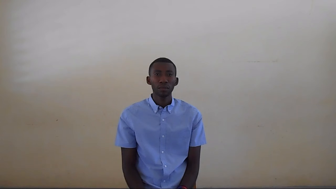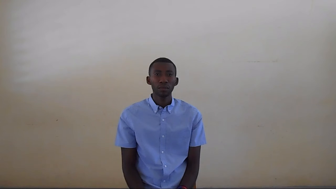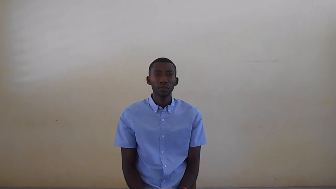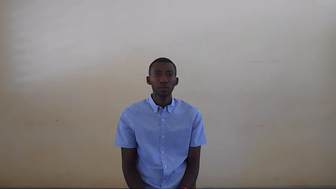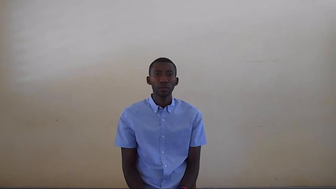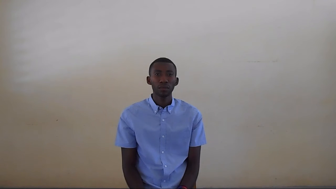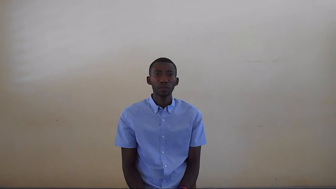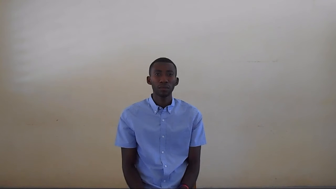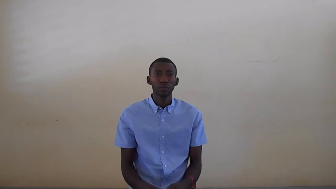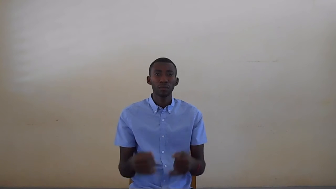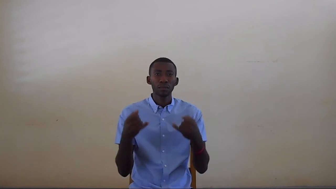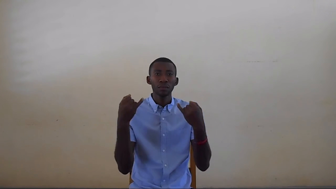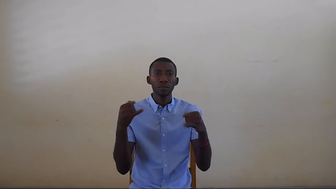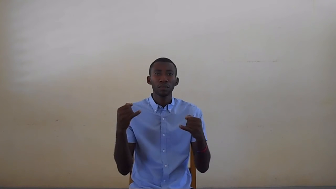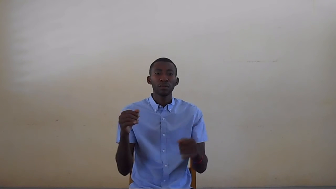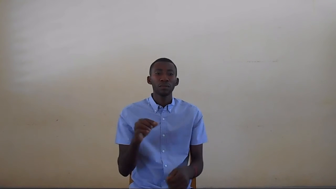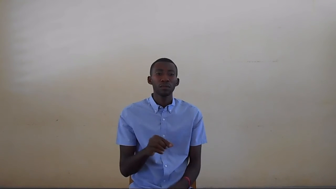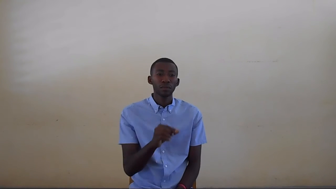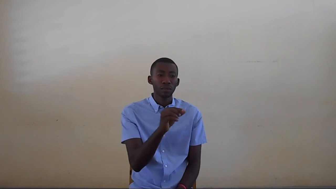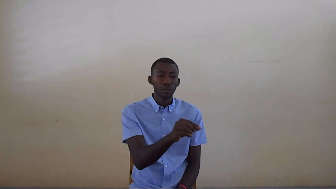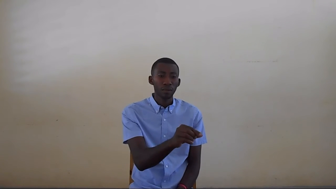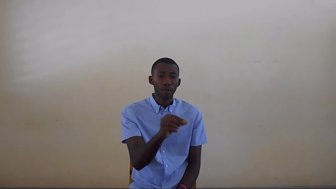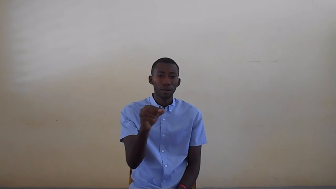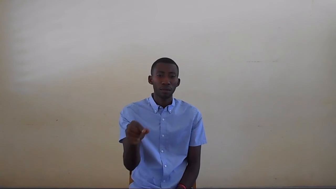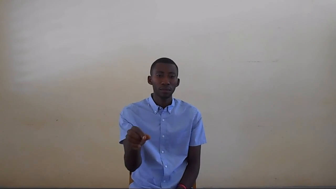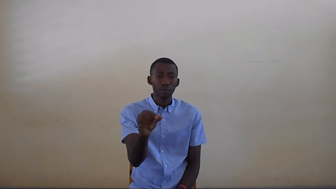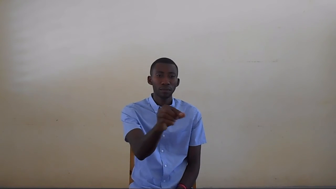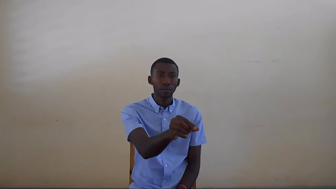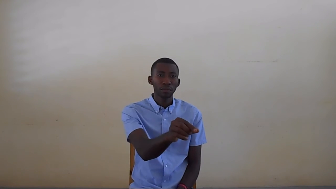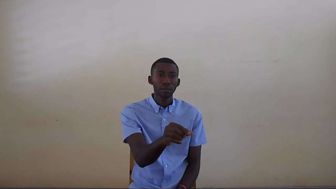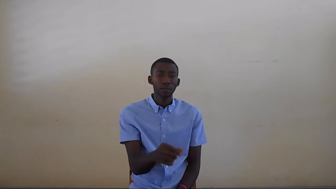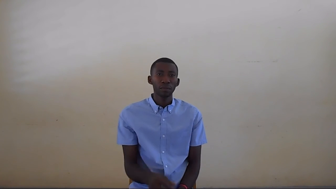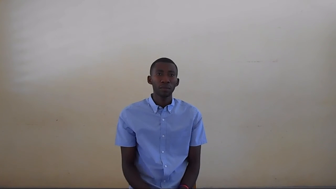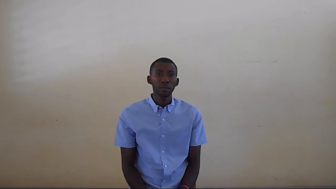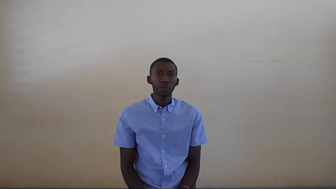checkers